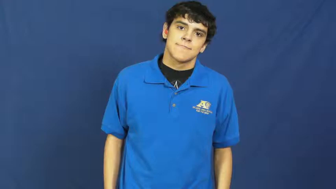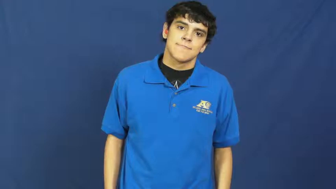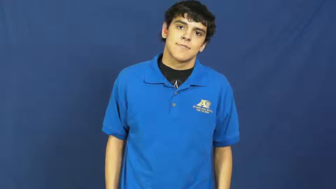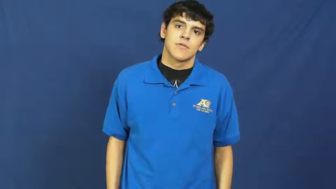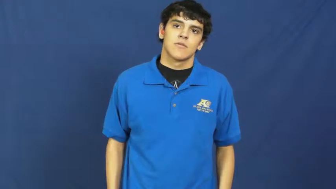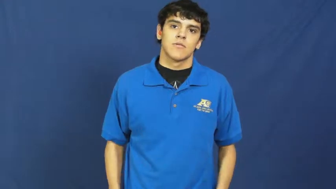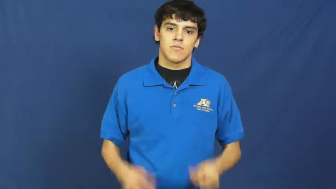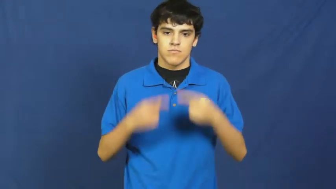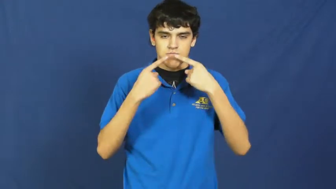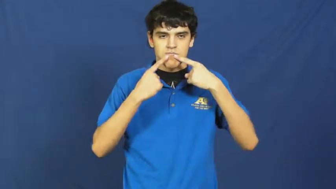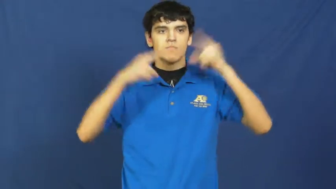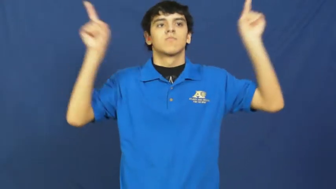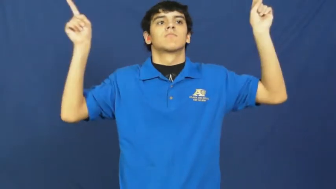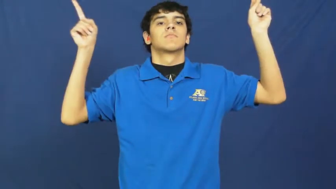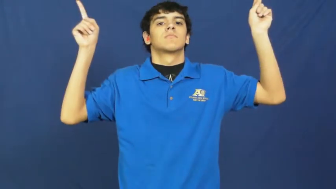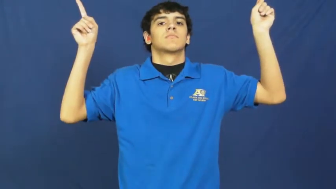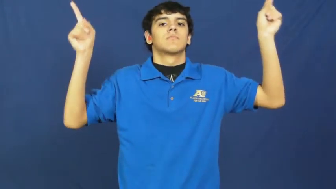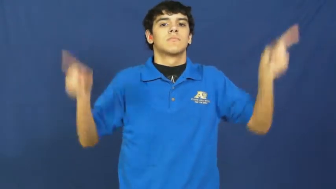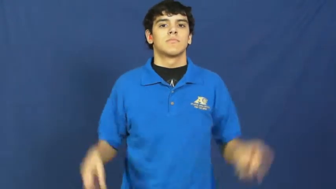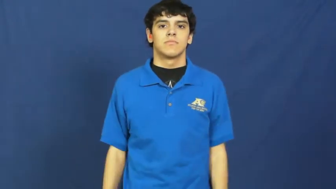live out-accomplish